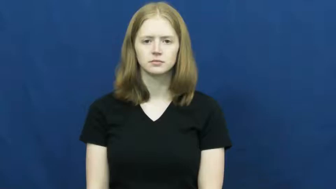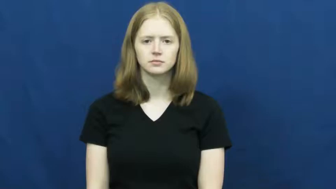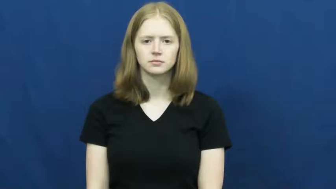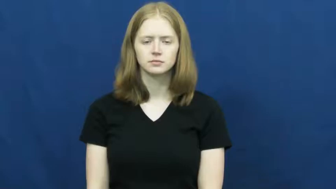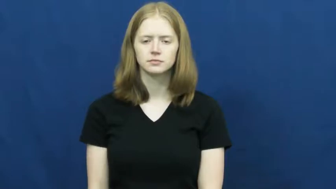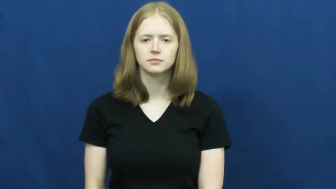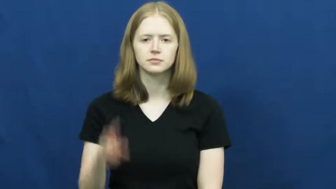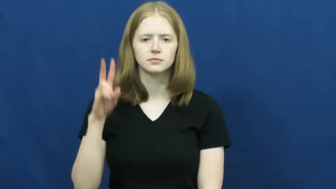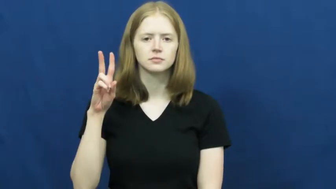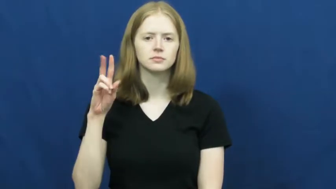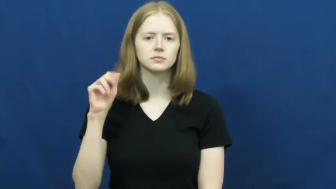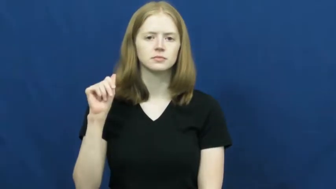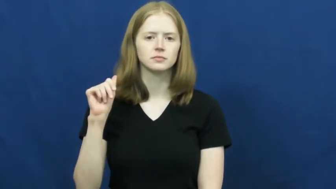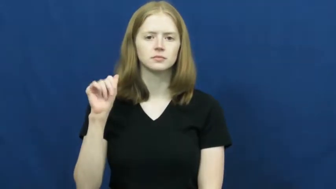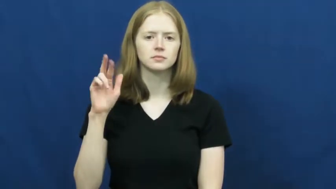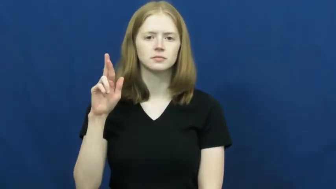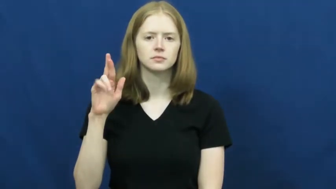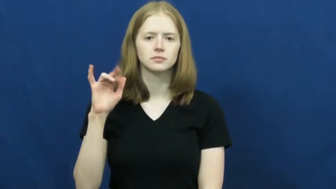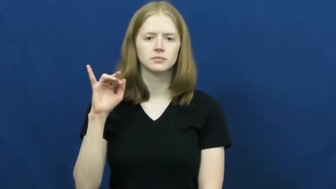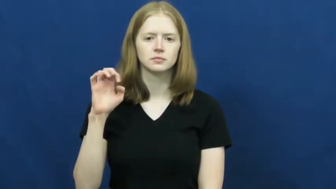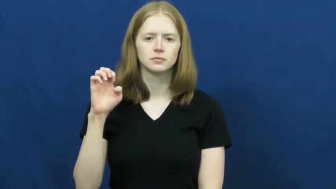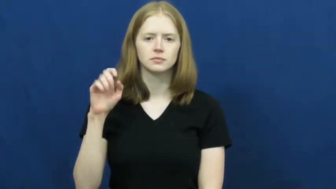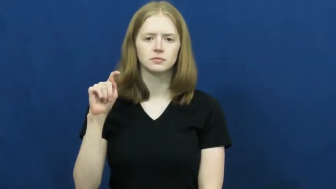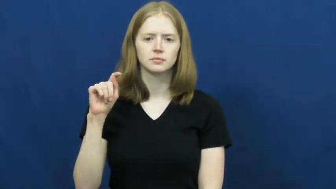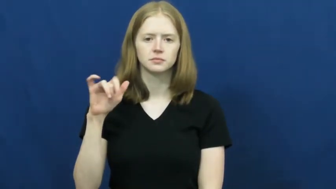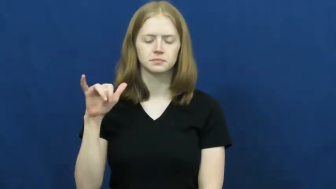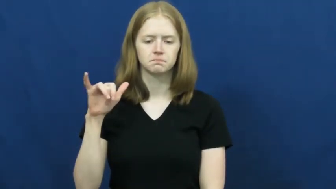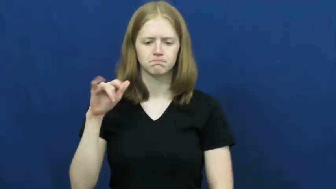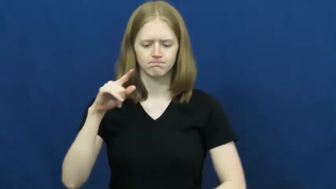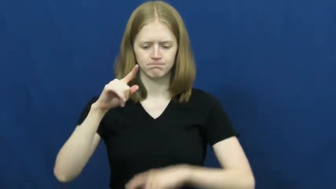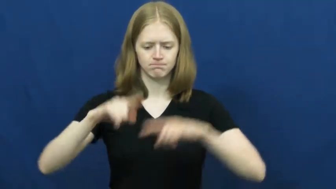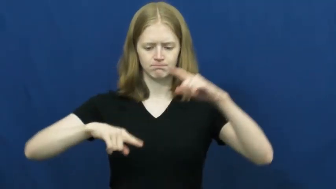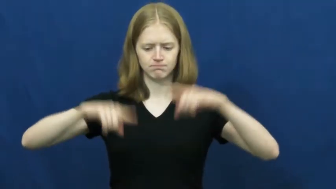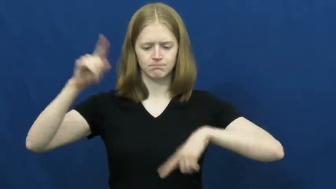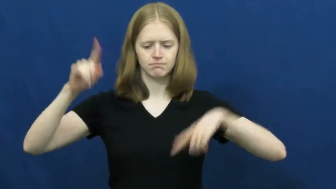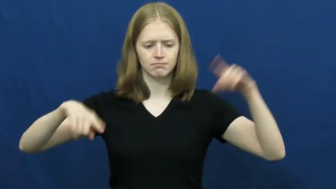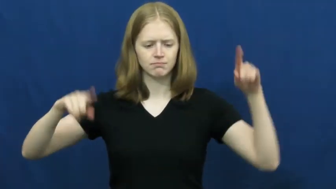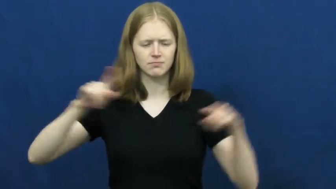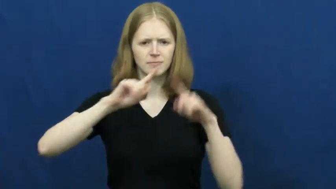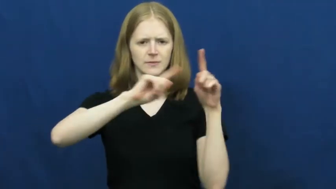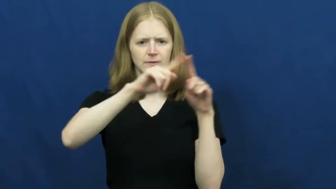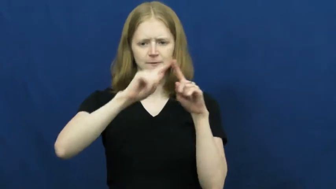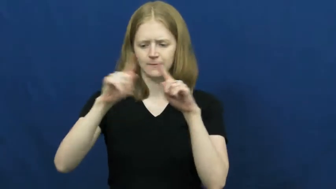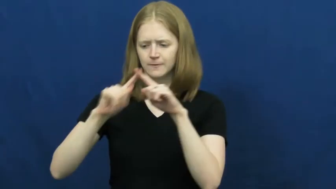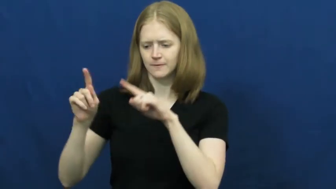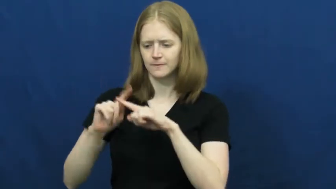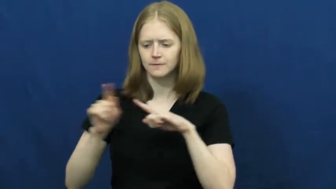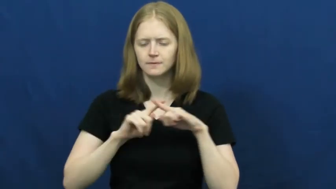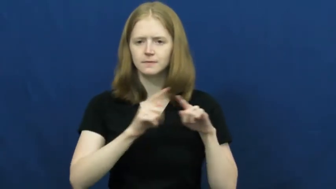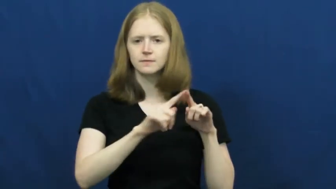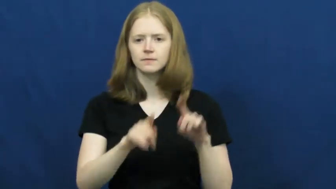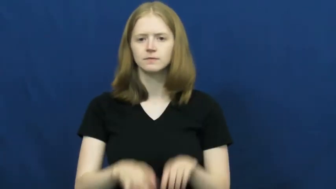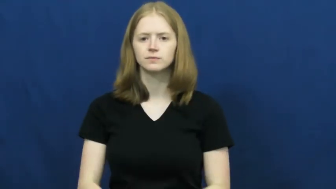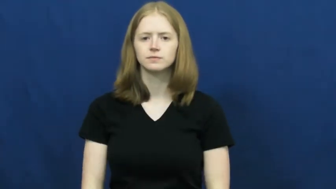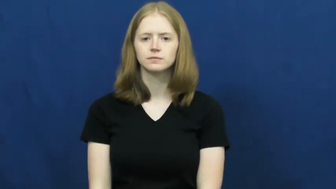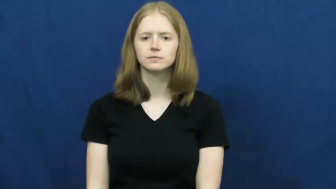variety